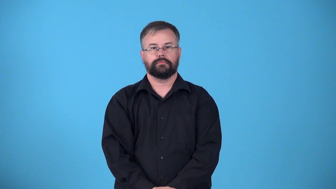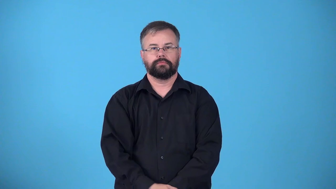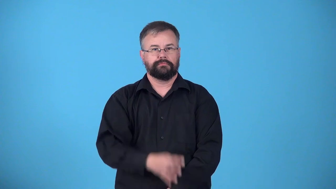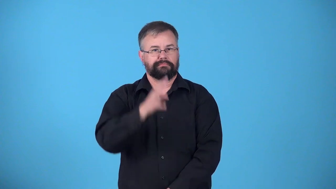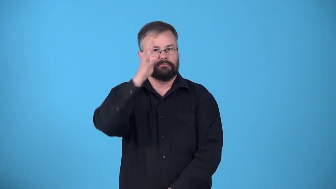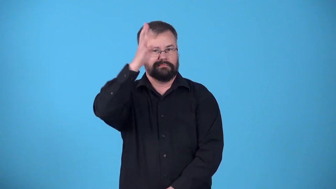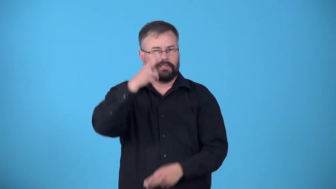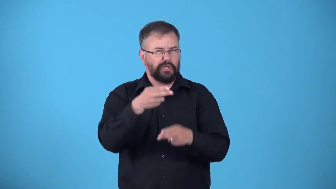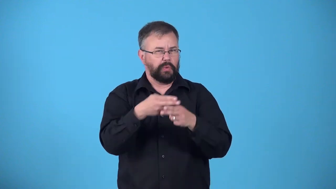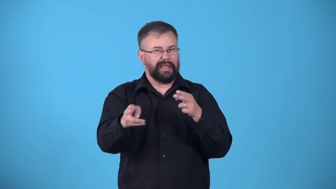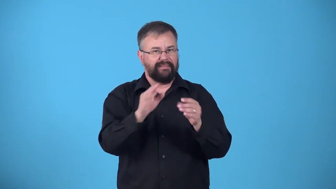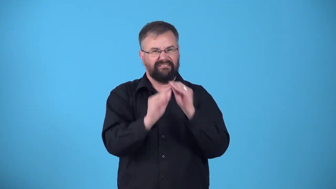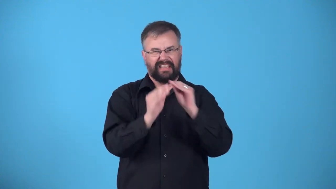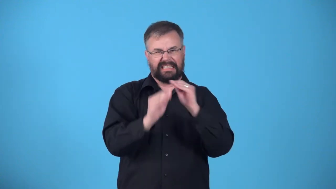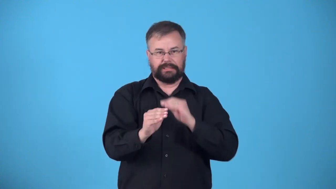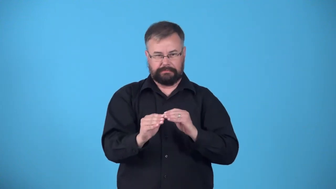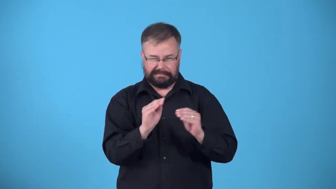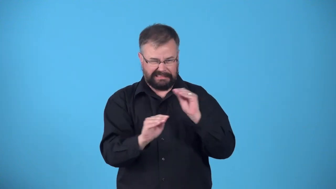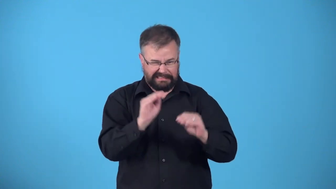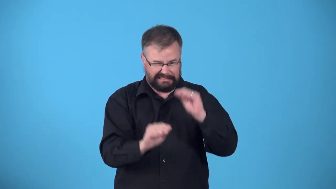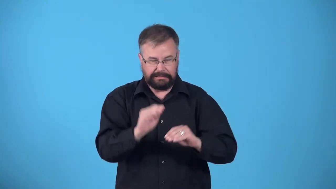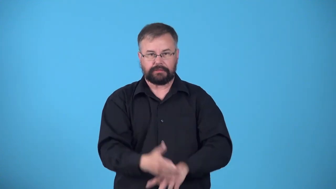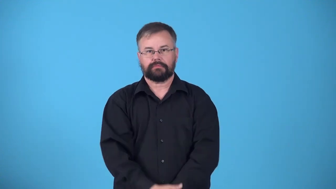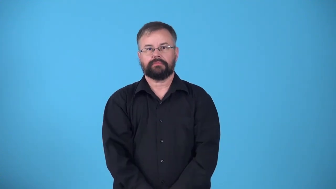hack,jerrying, cobble together, jury rig